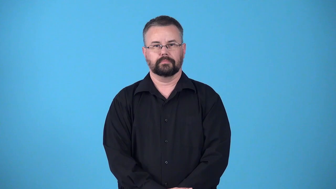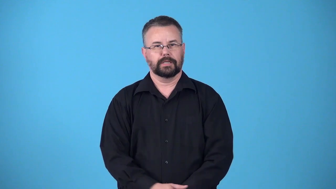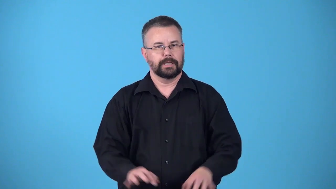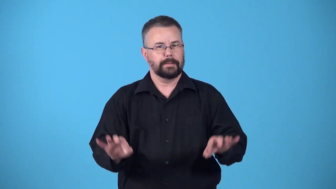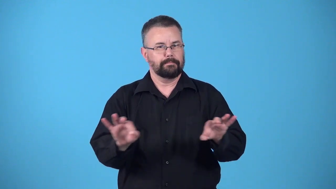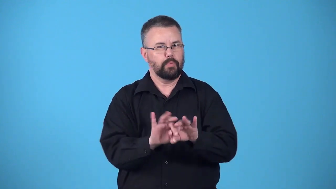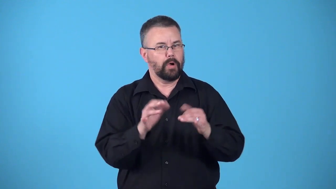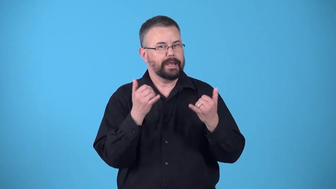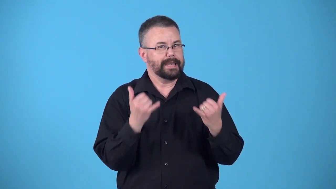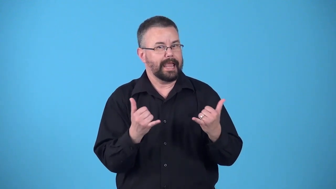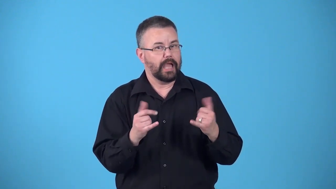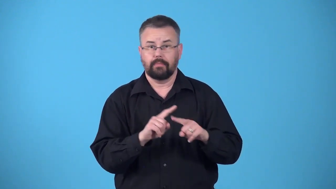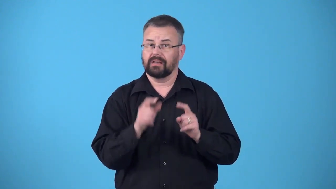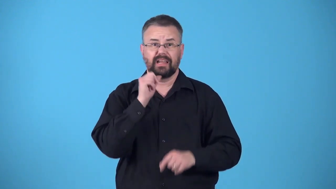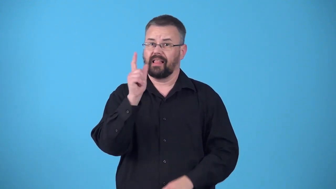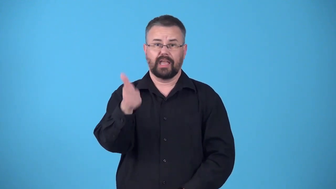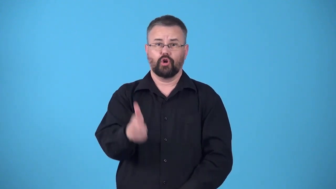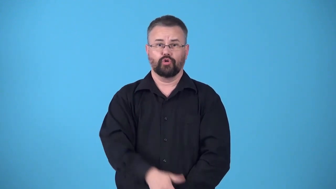business at hand